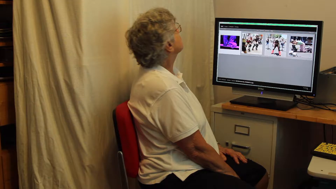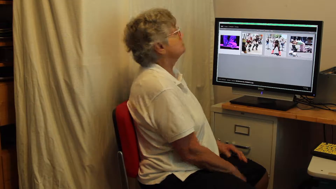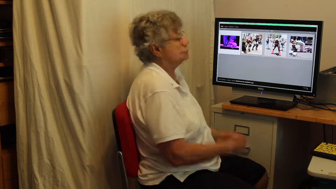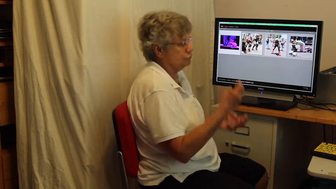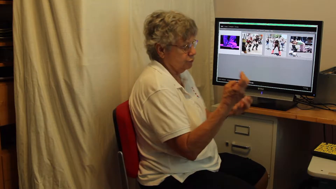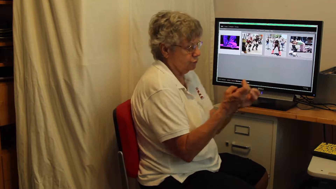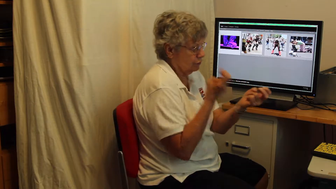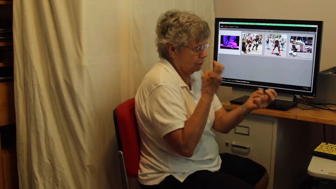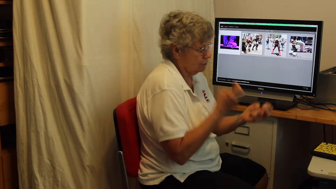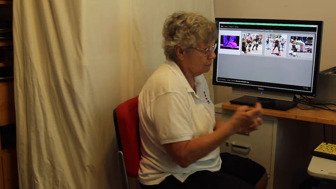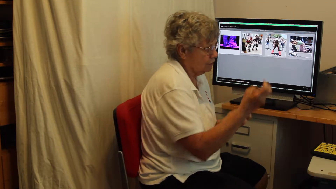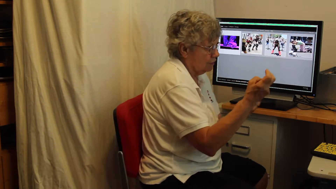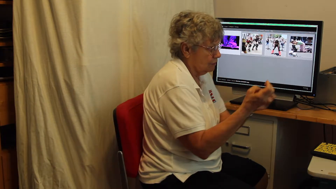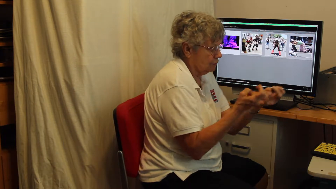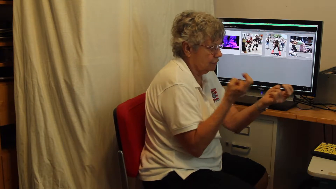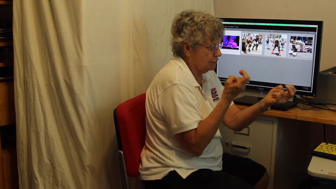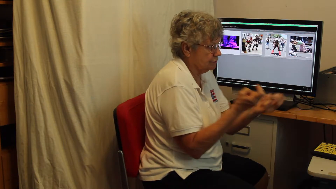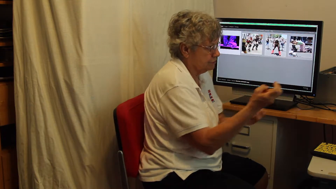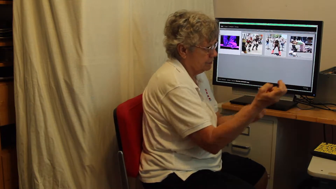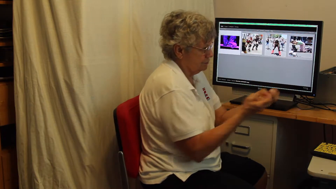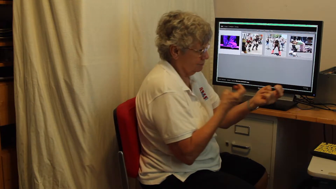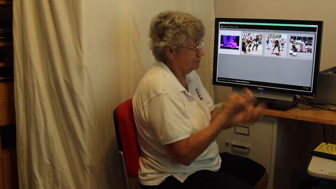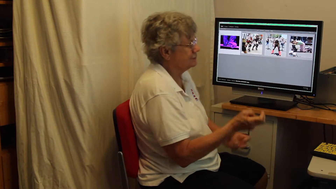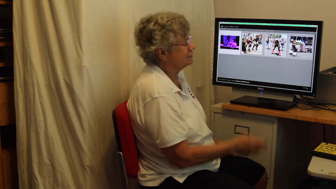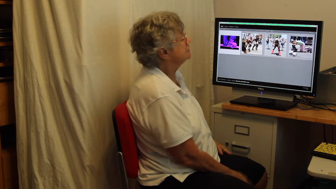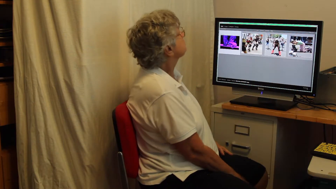rollerskate